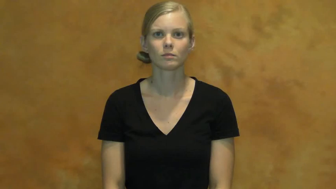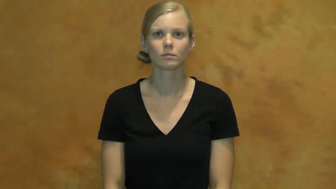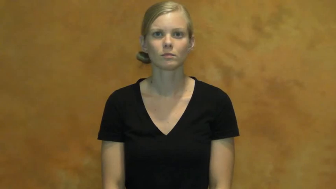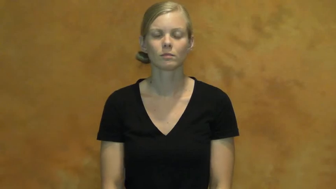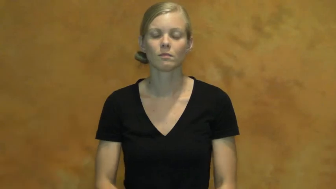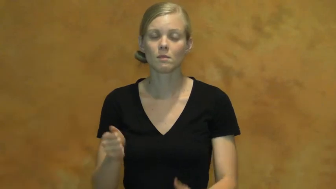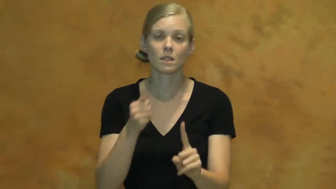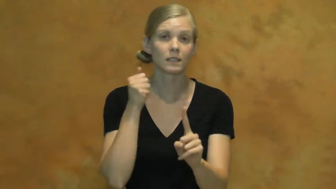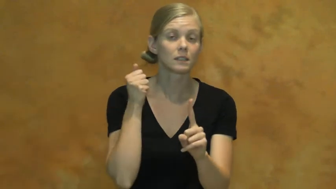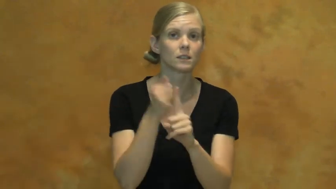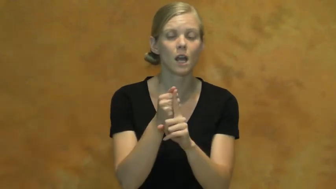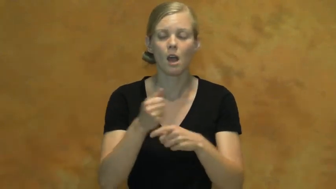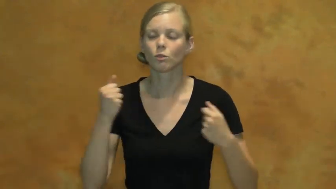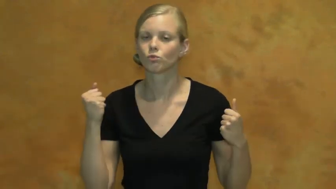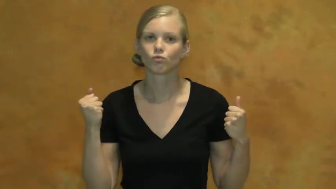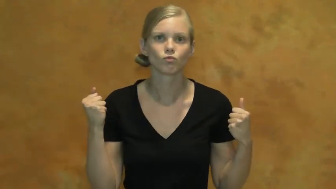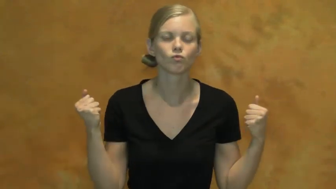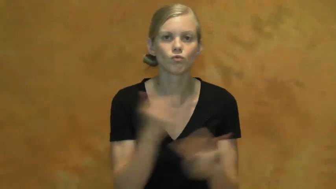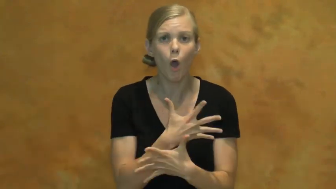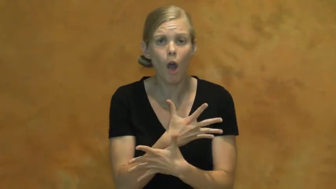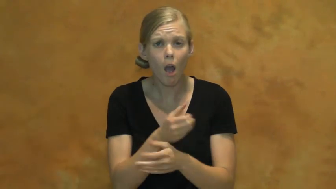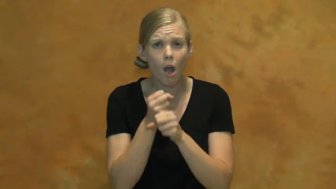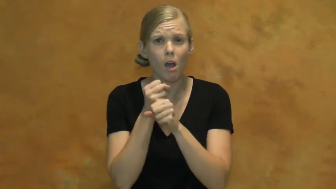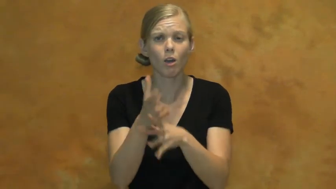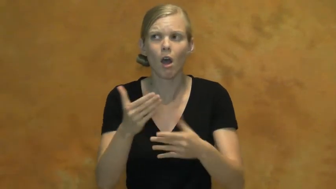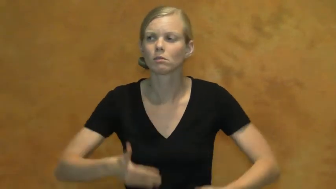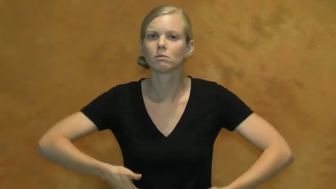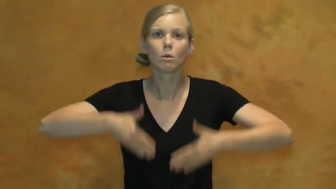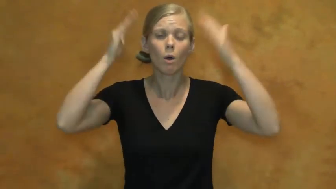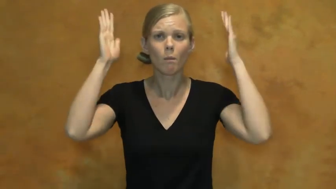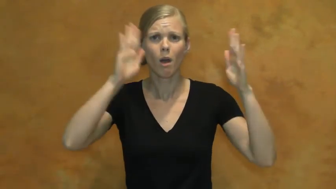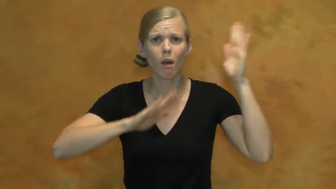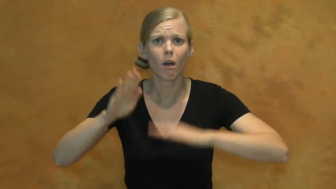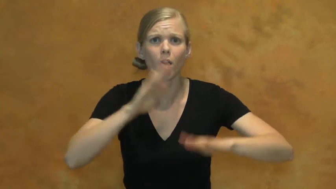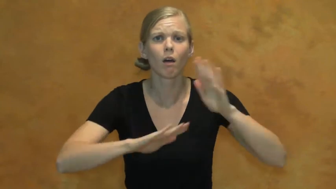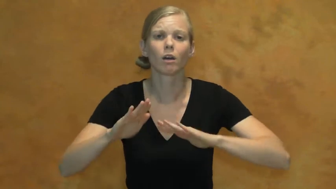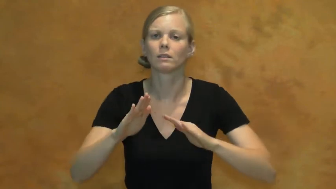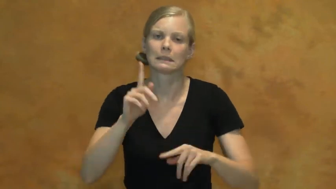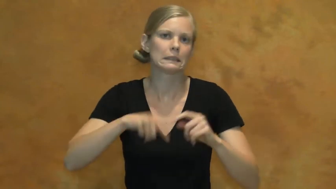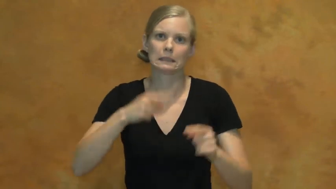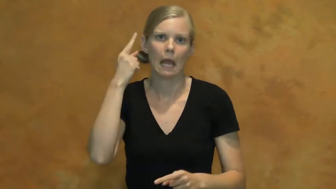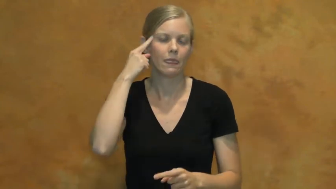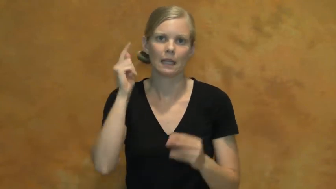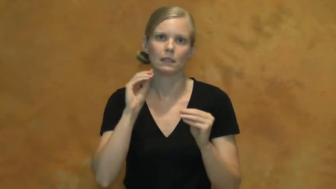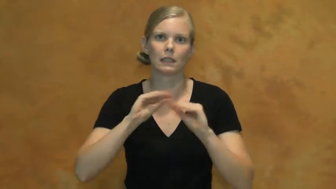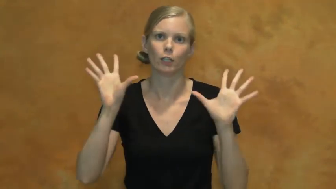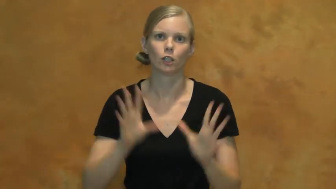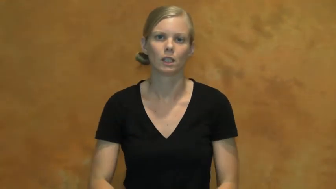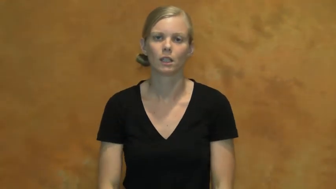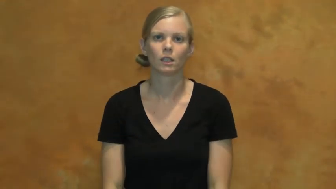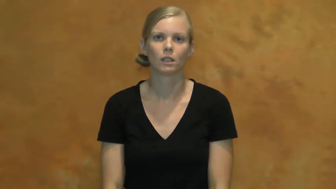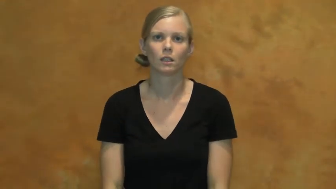panic